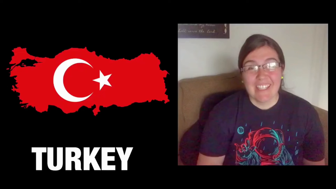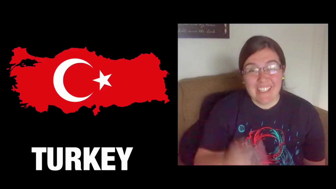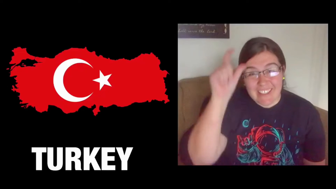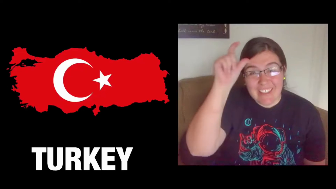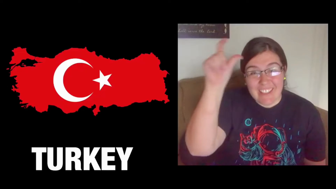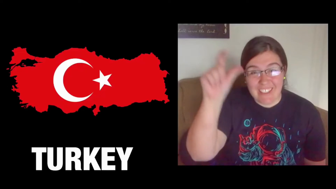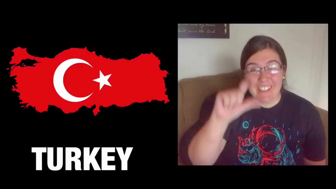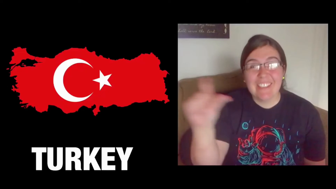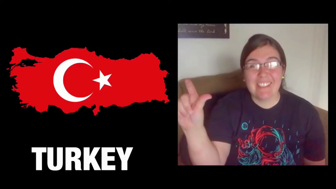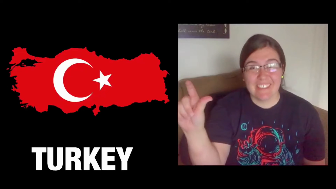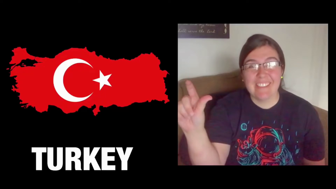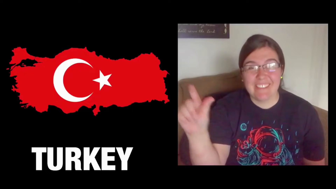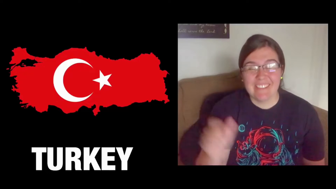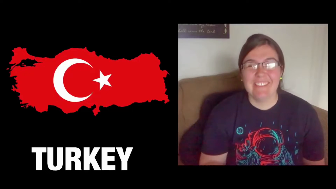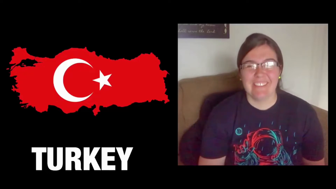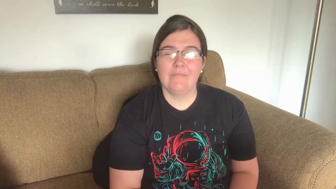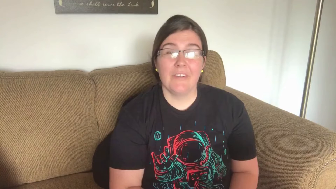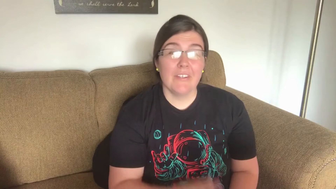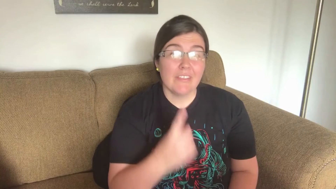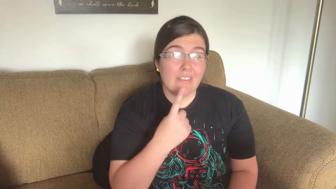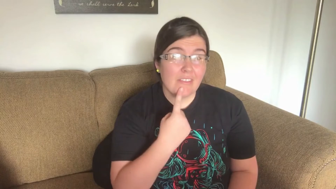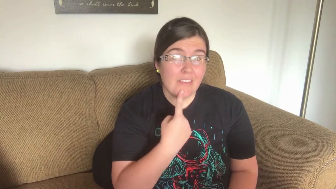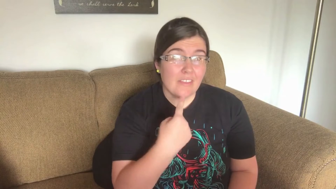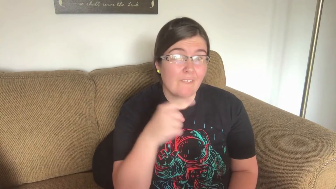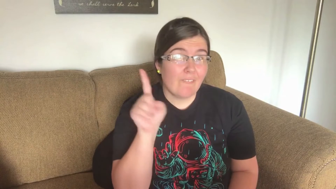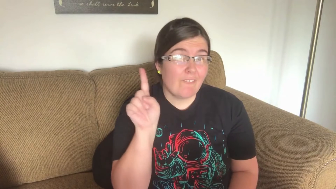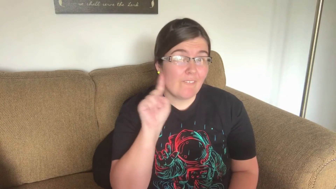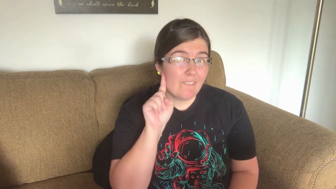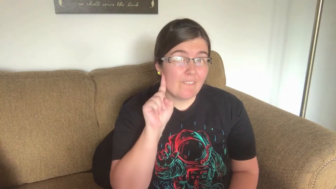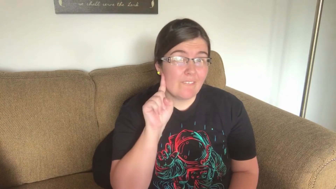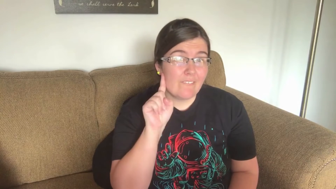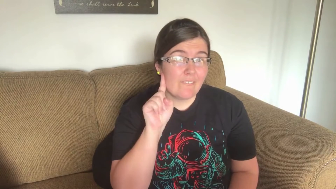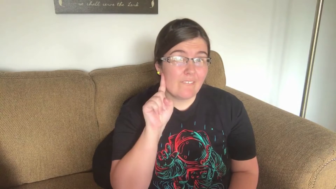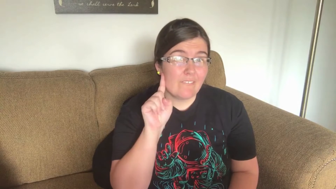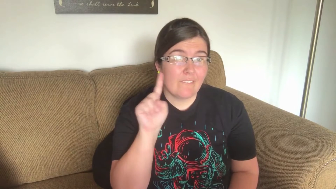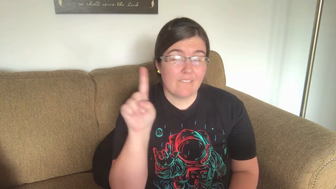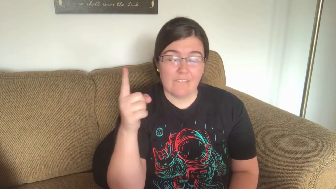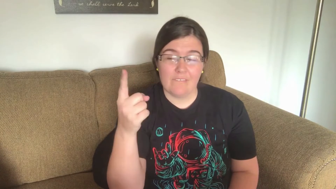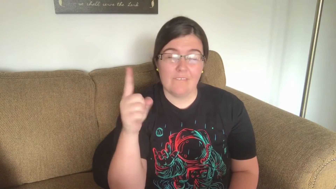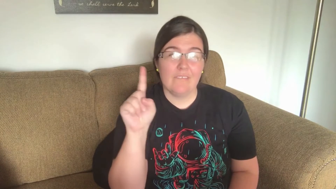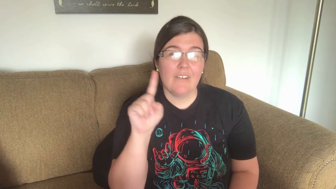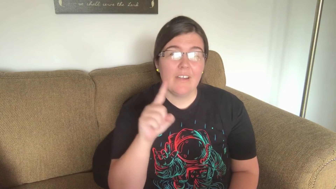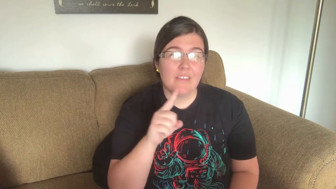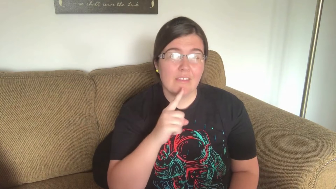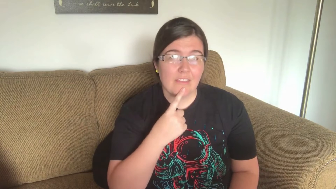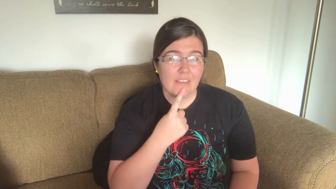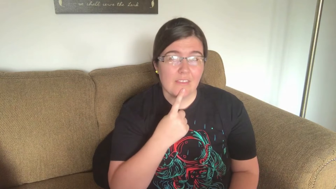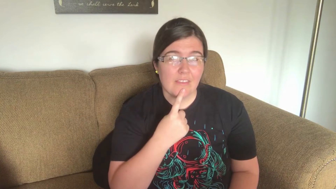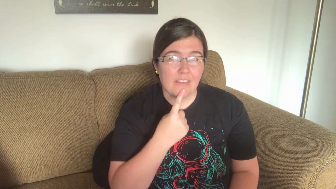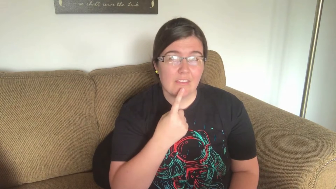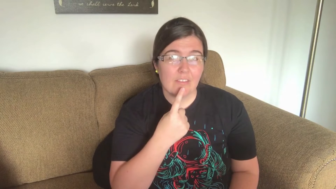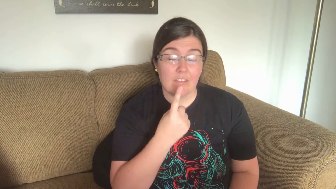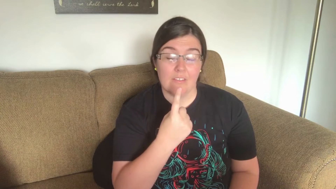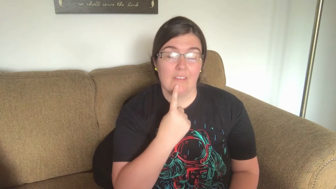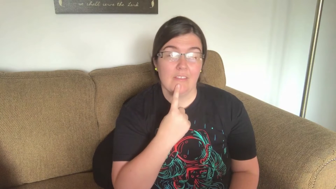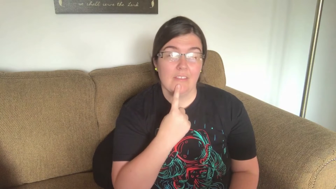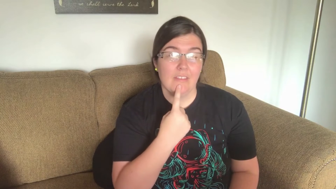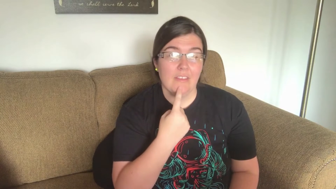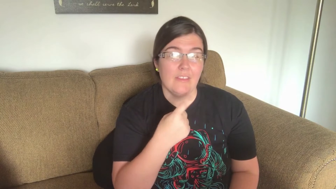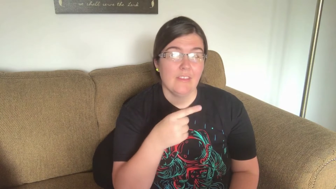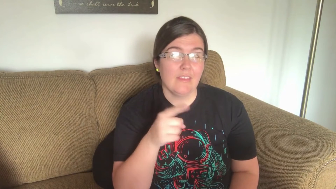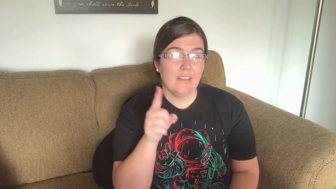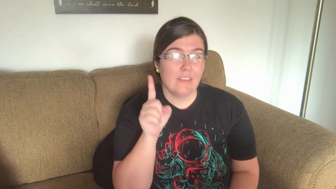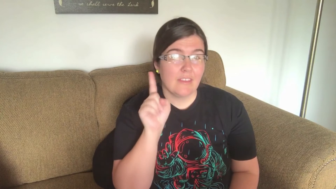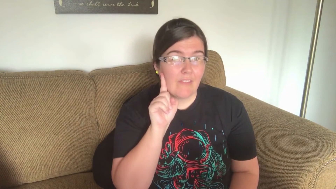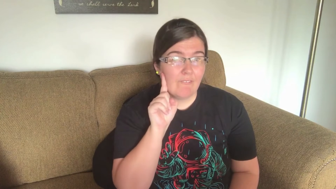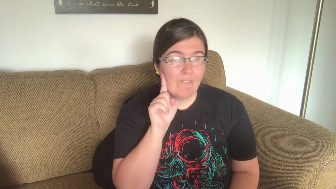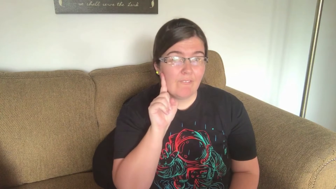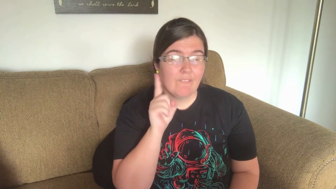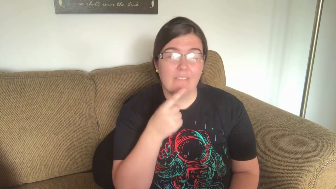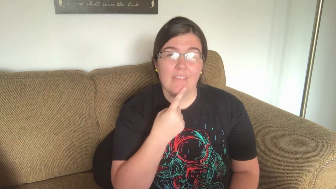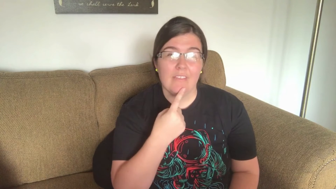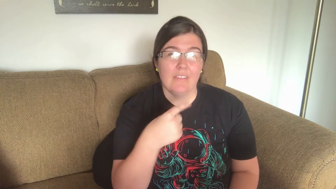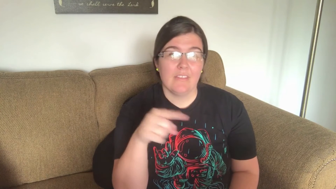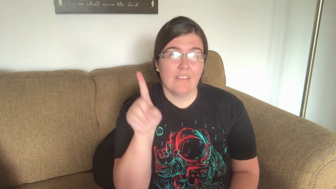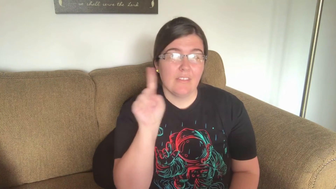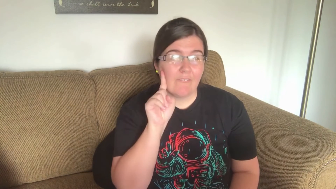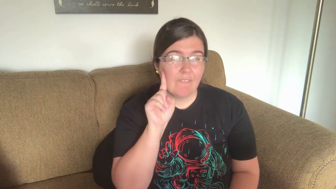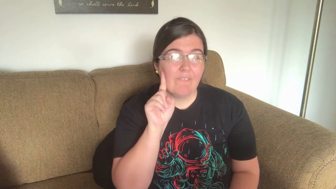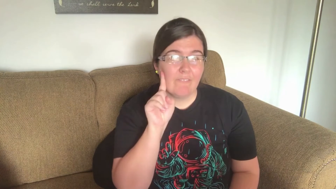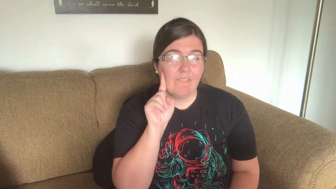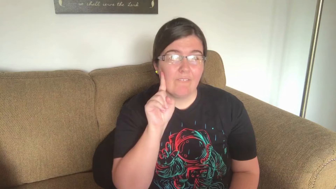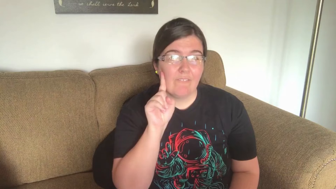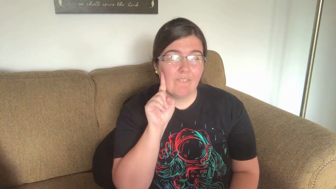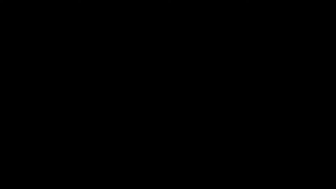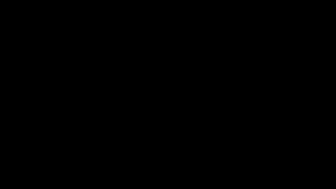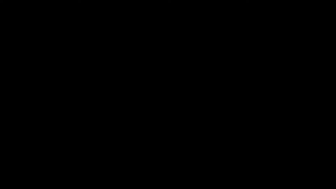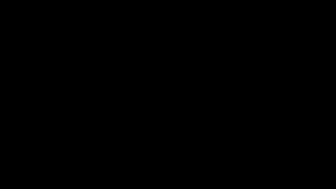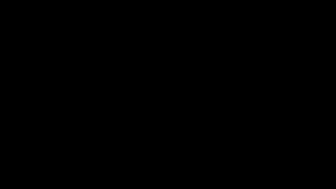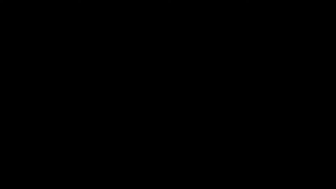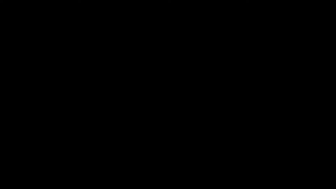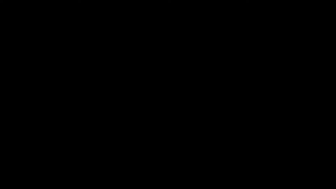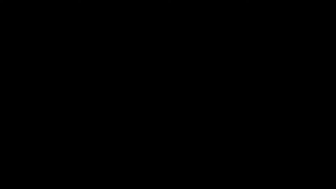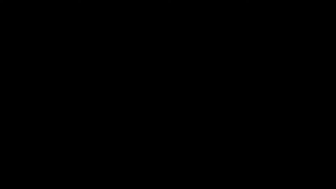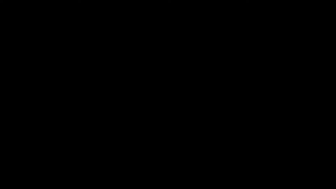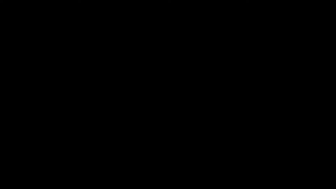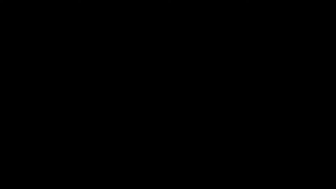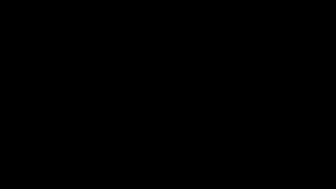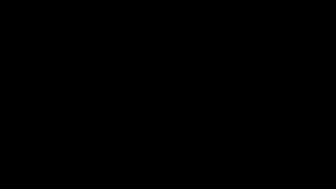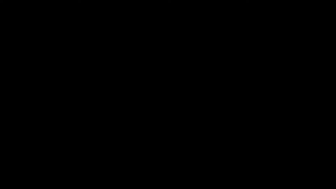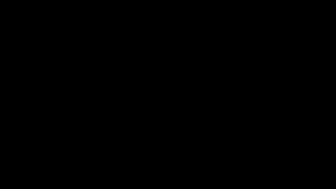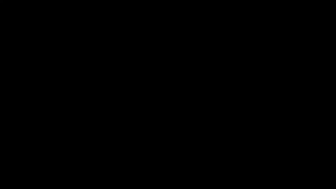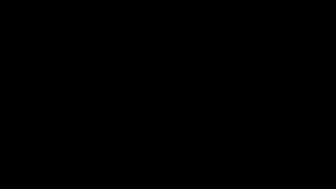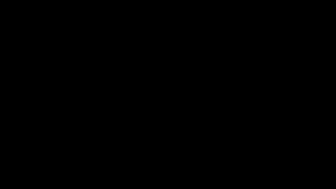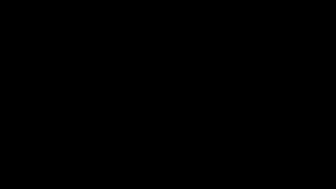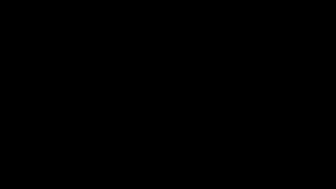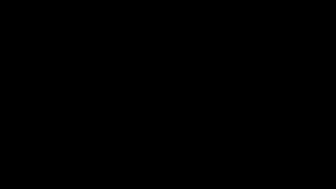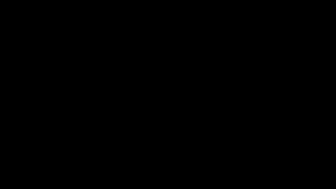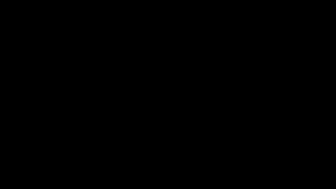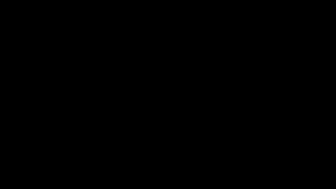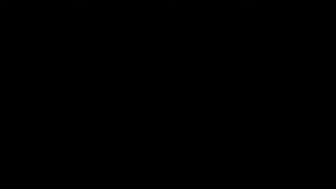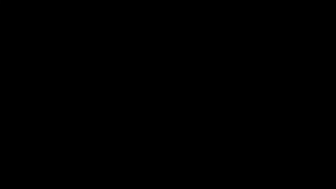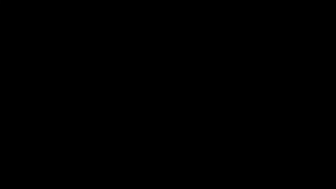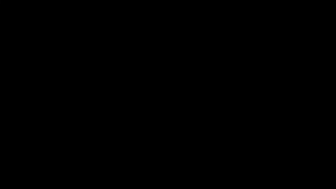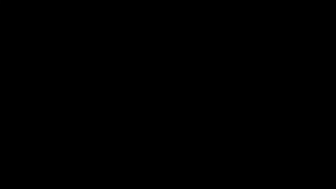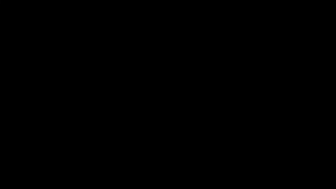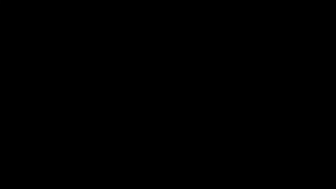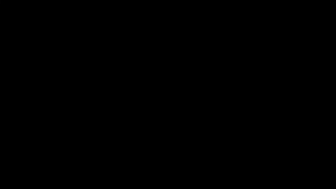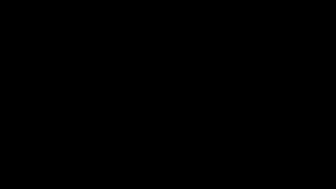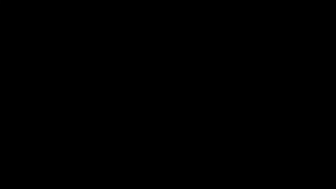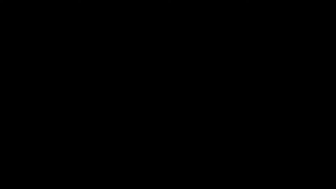DEAF